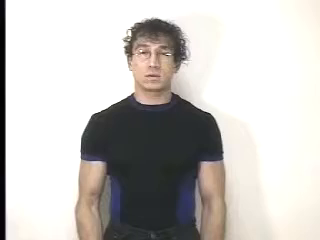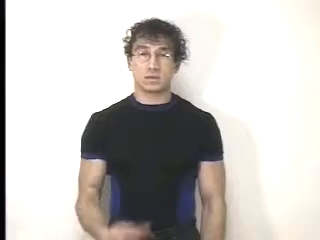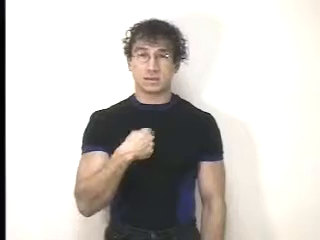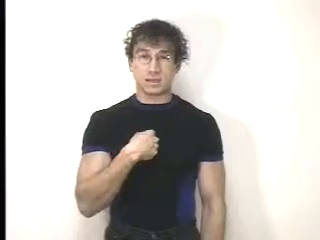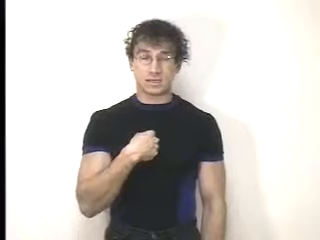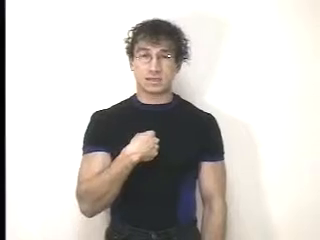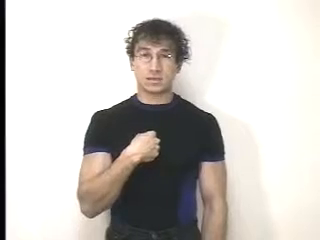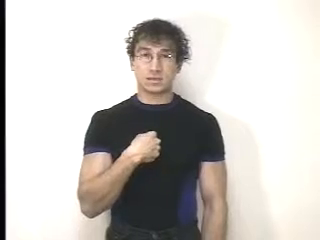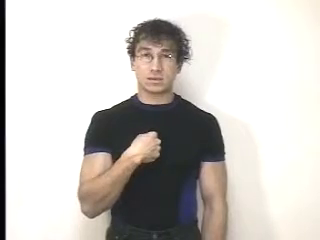i